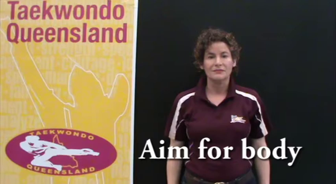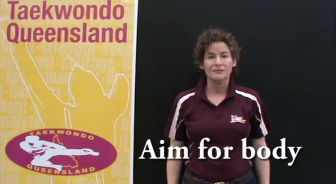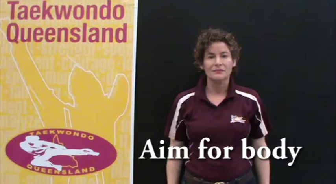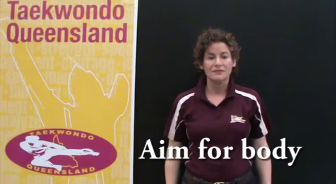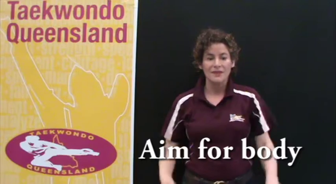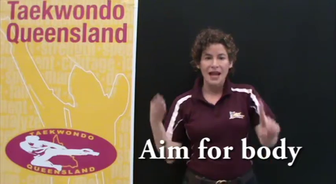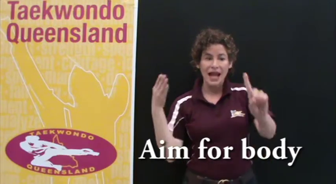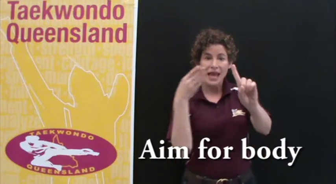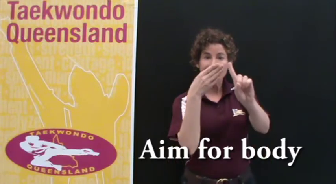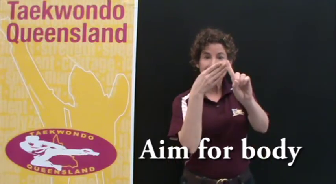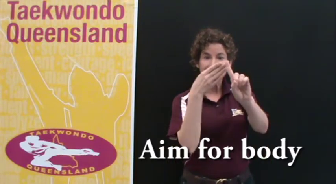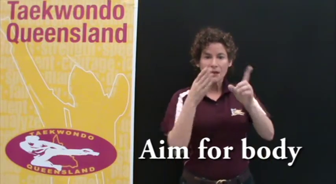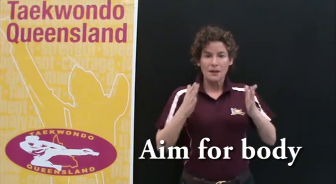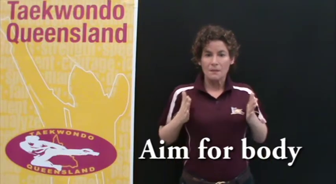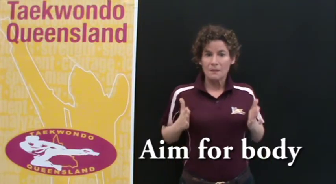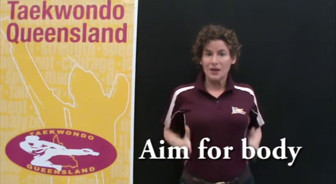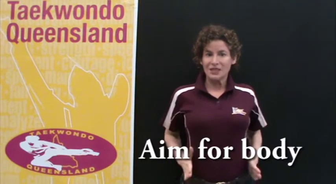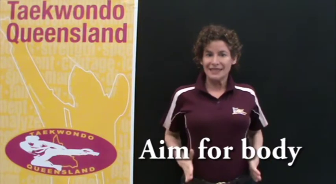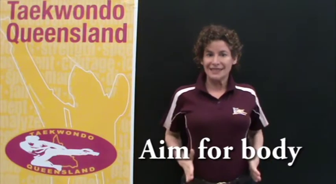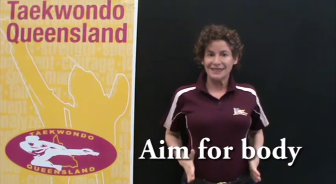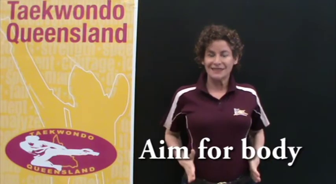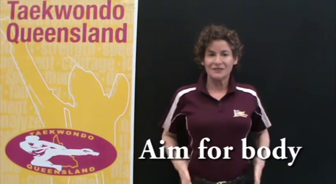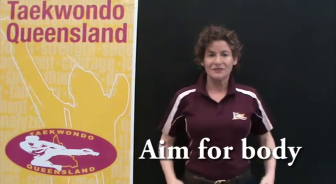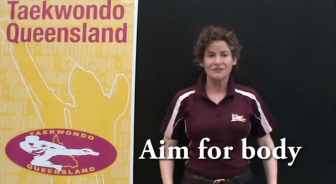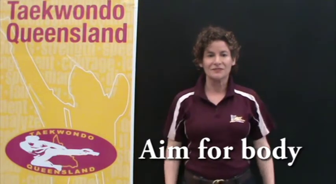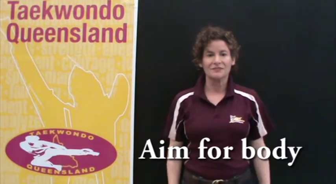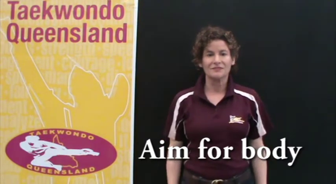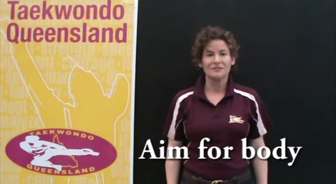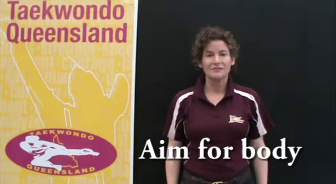Aim for Body